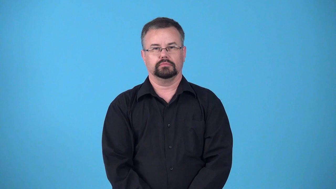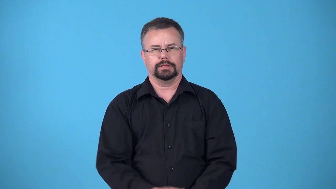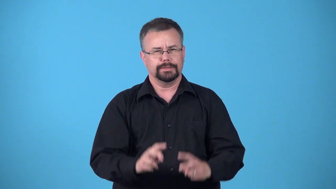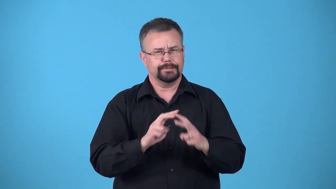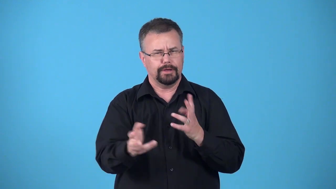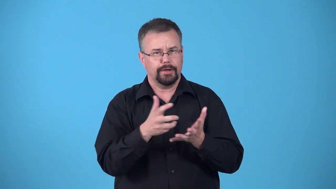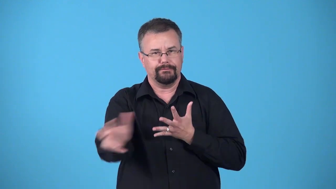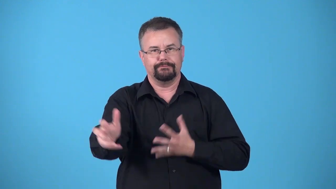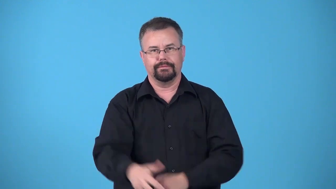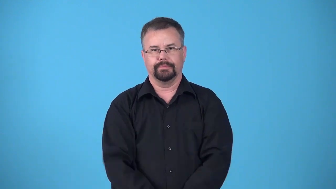rough as a cob